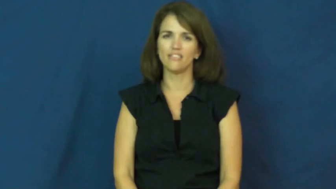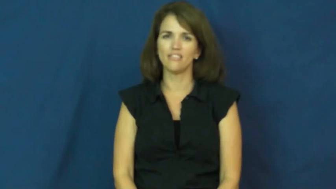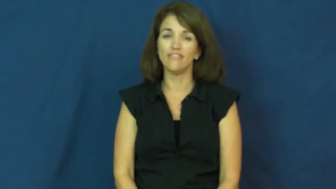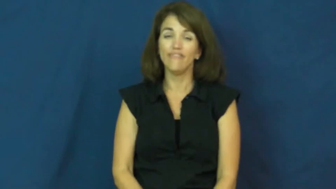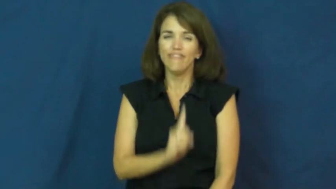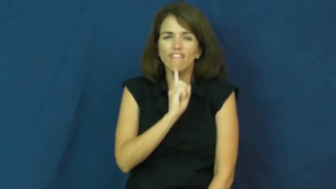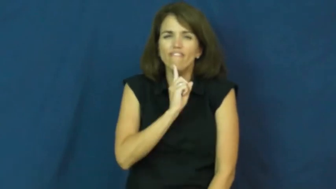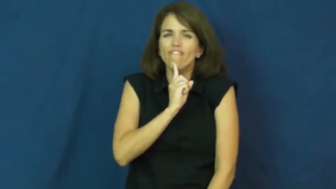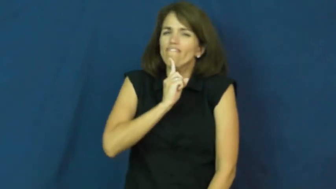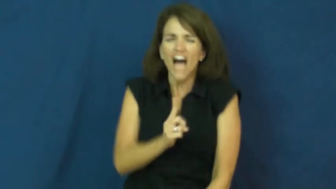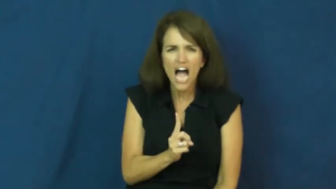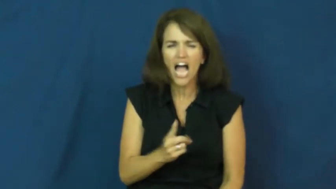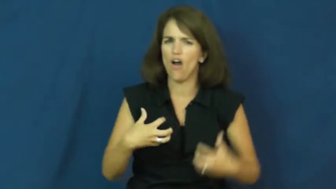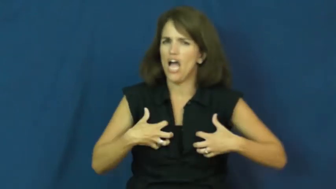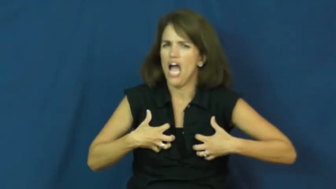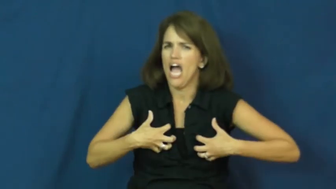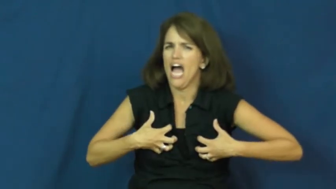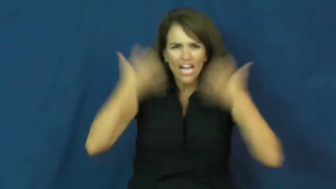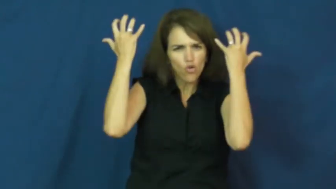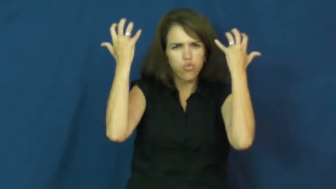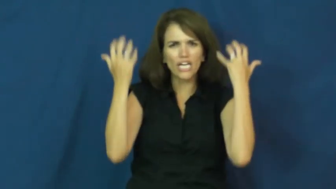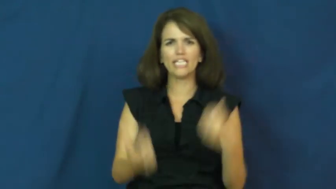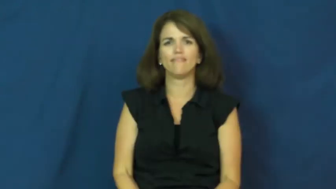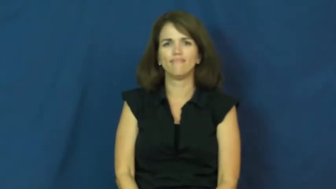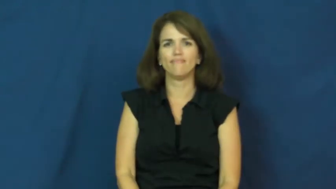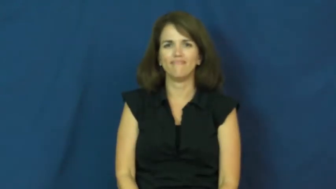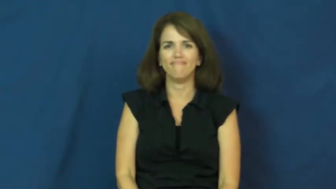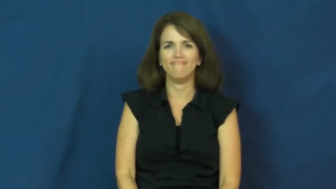foam at the mouth